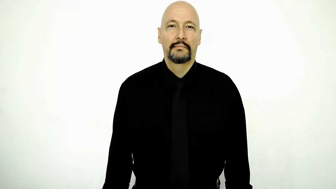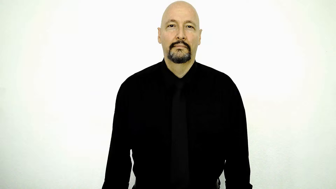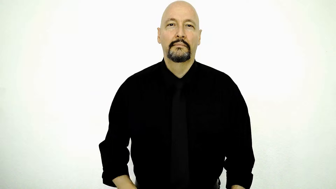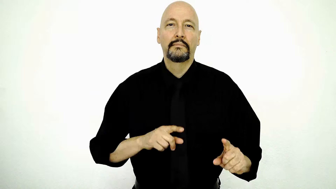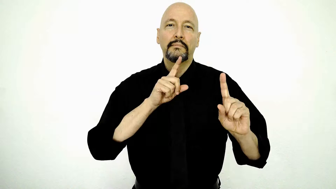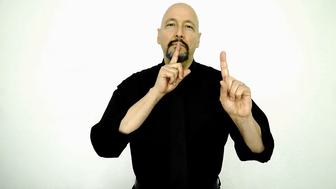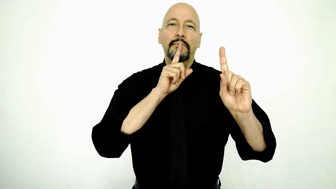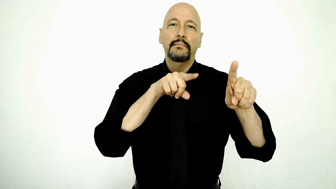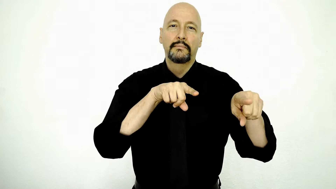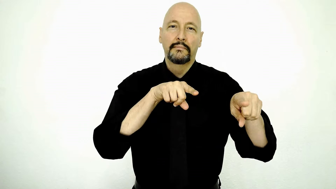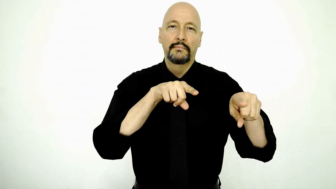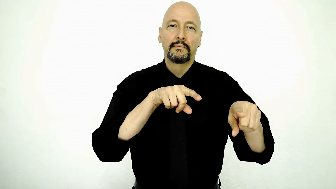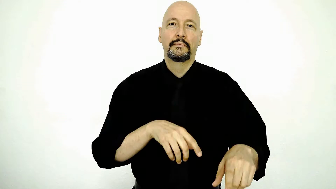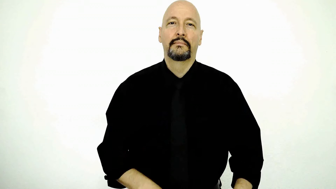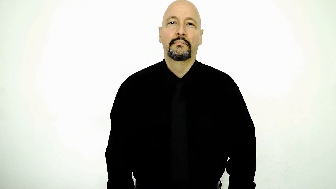ANSWER-[order, report, respond]